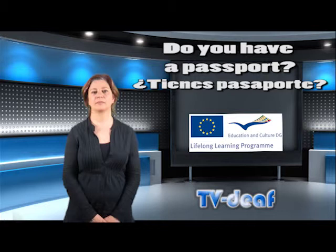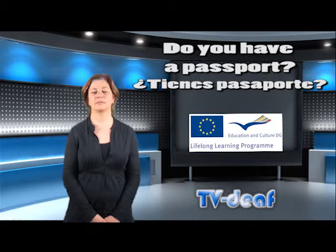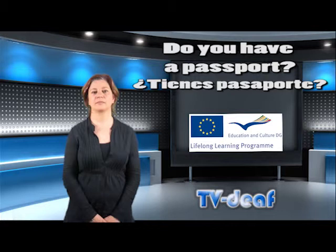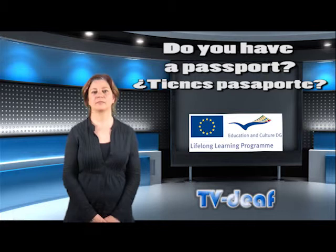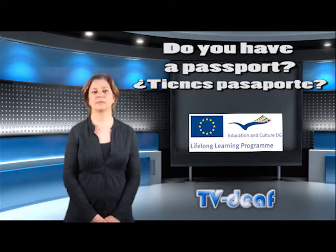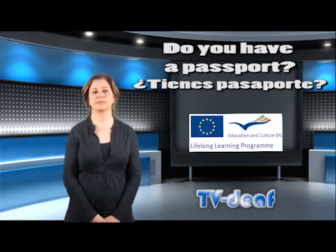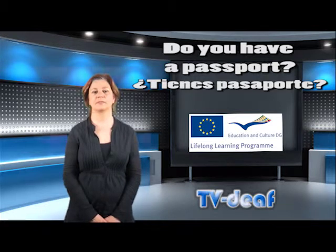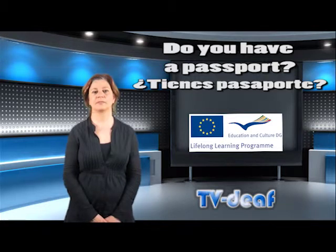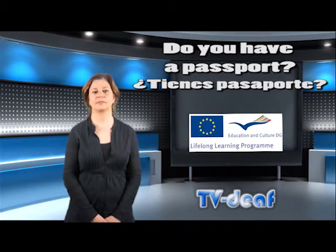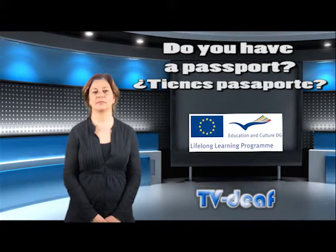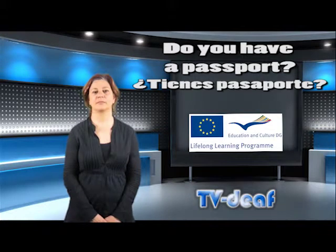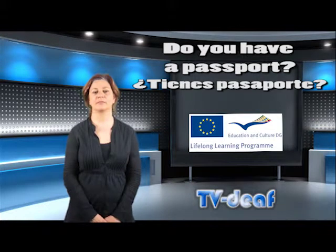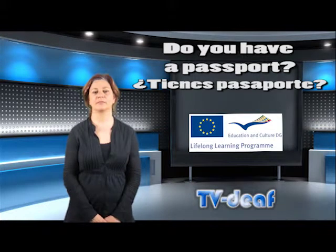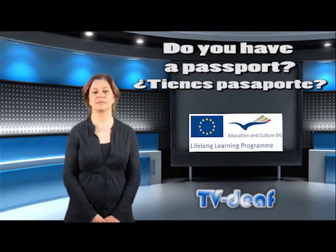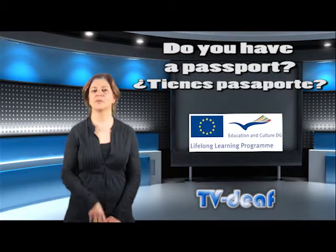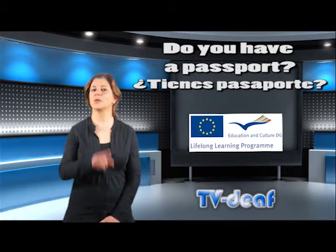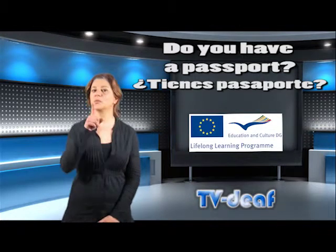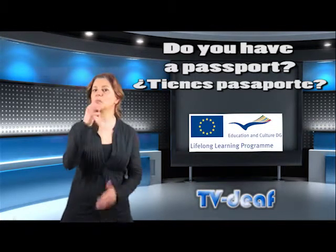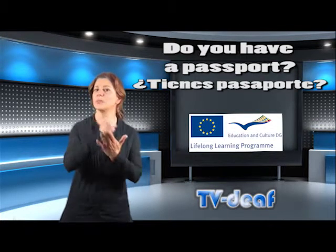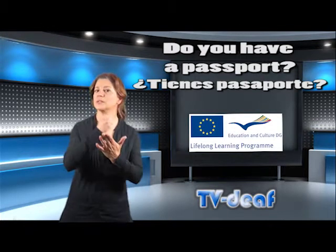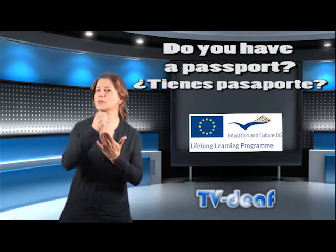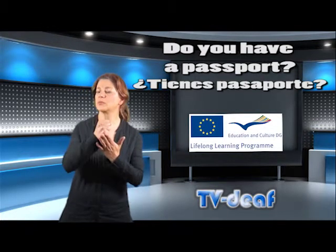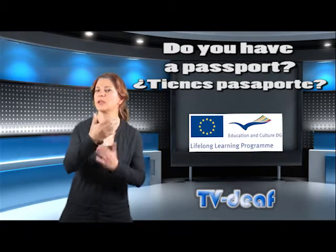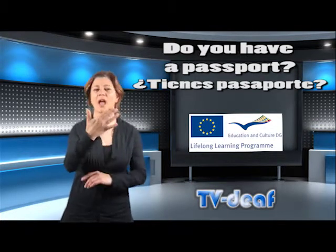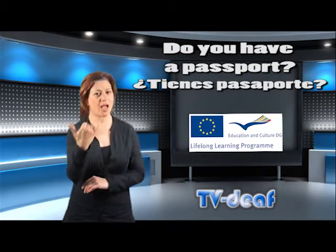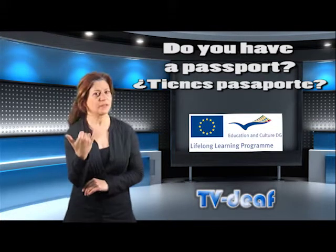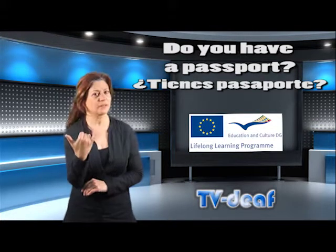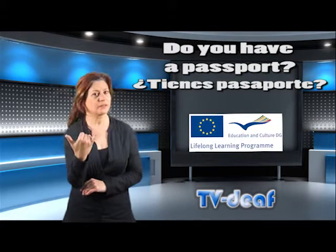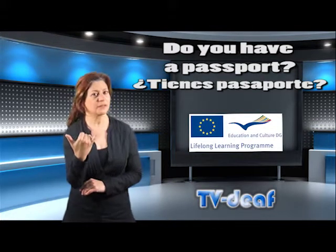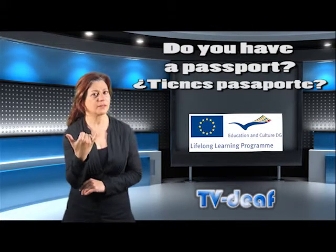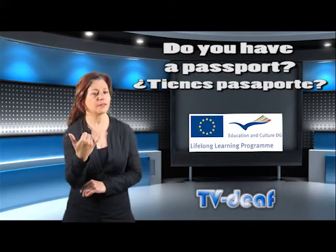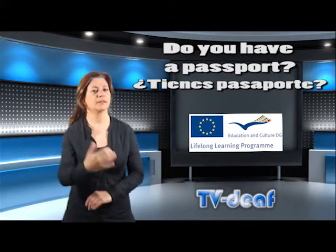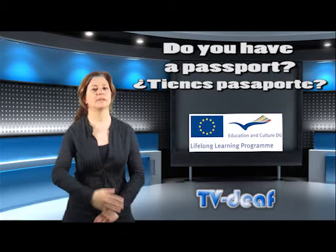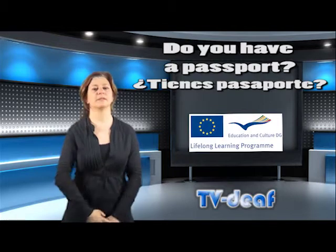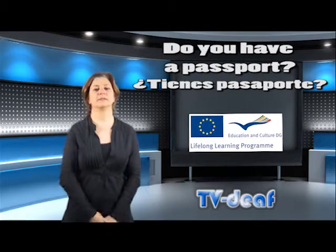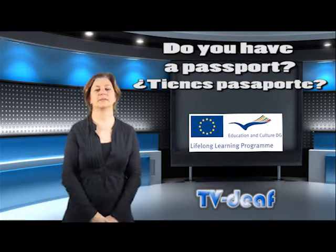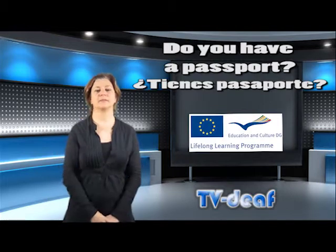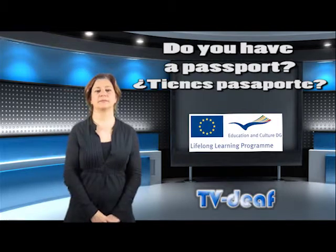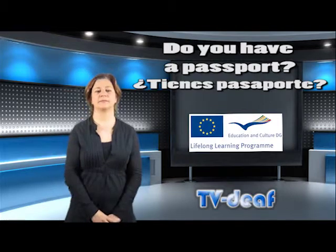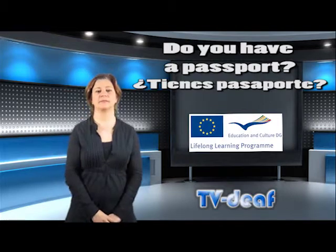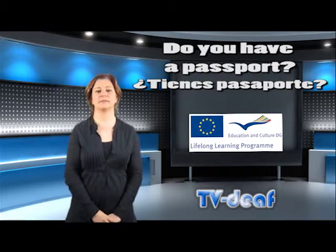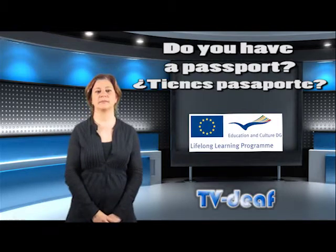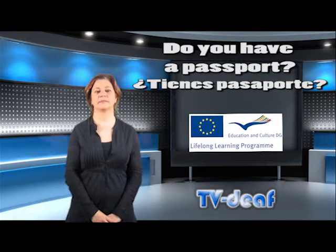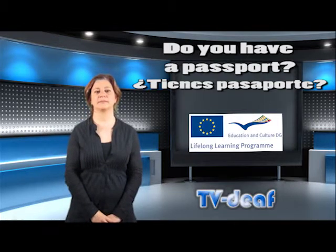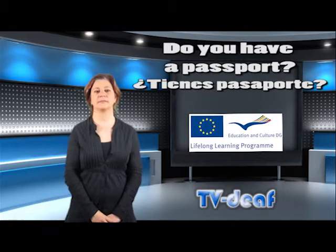Do you have a passport?